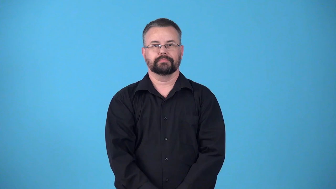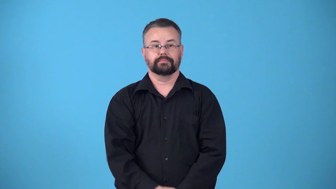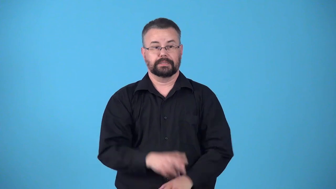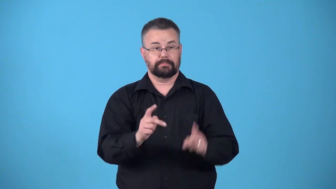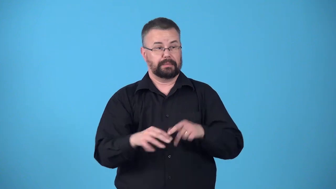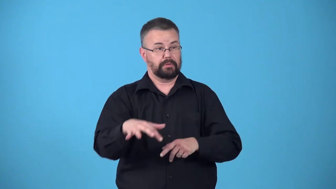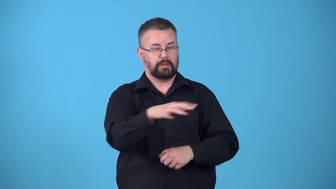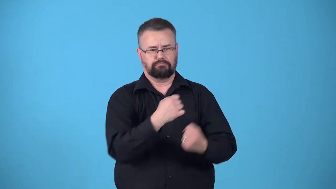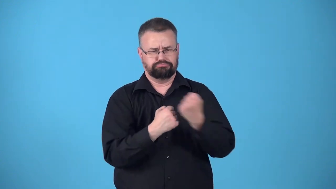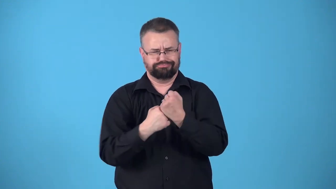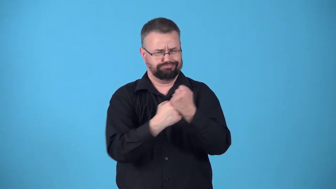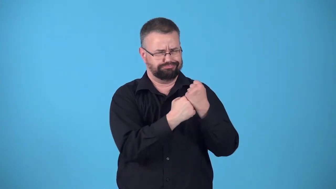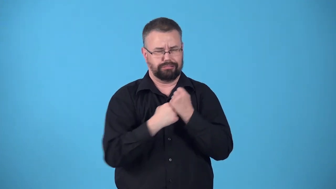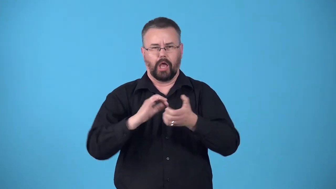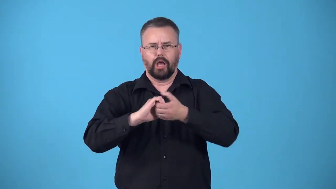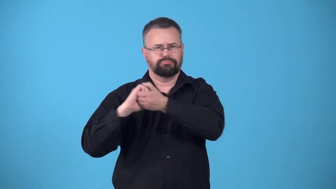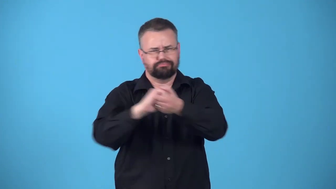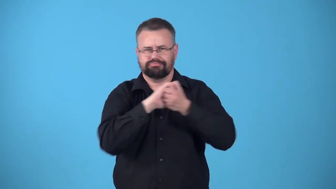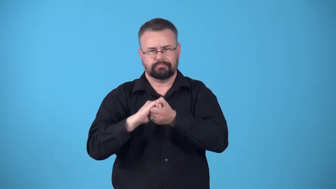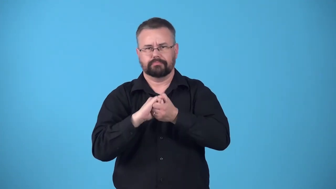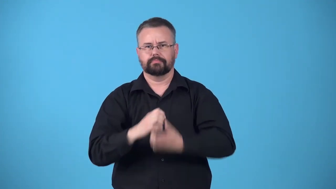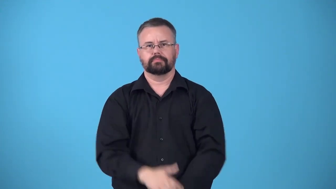close ranks